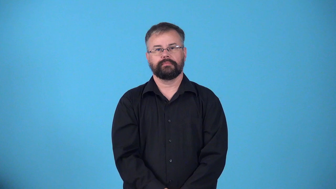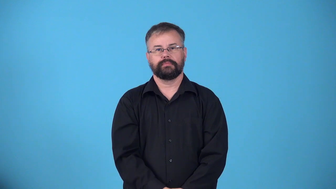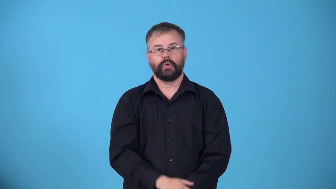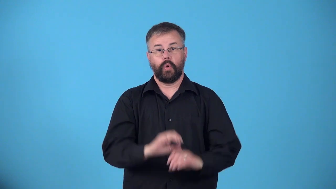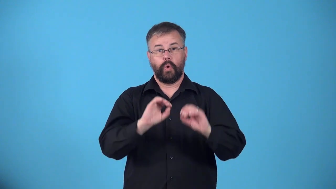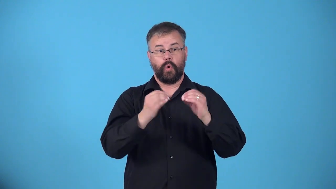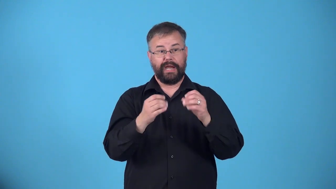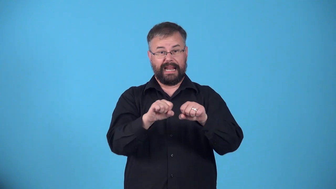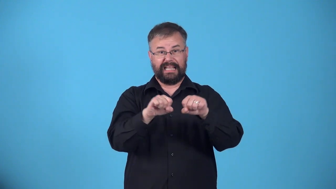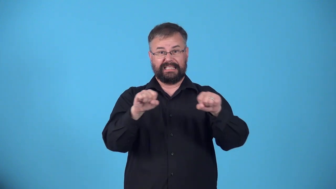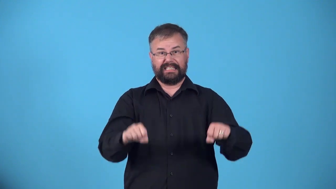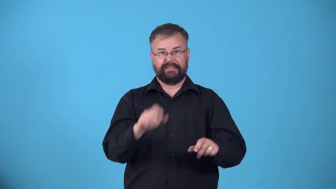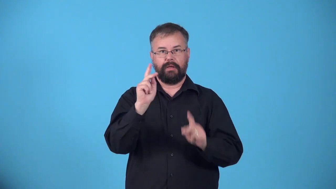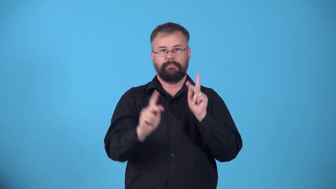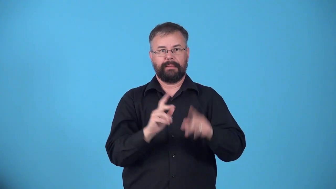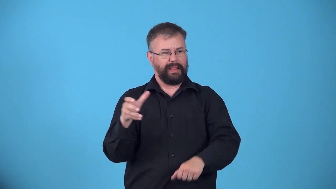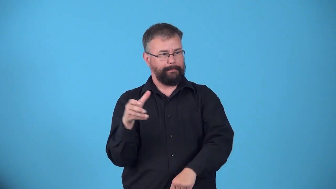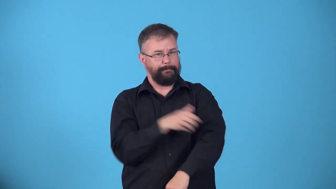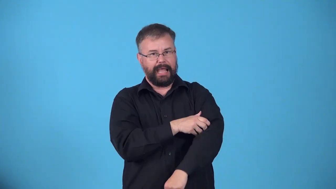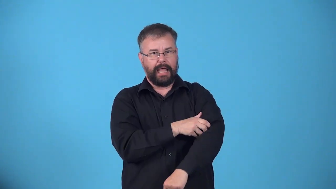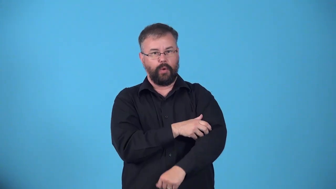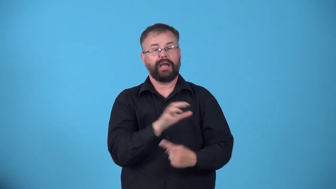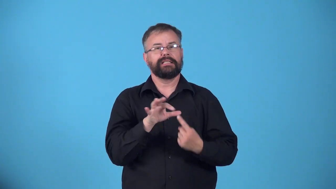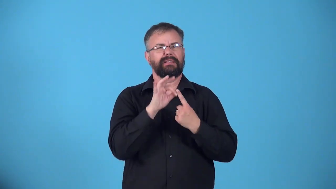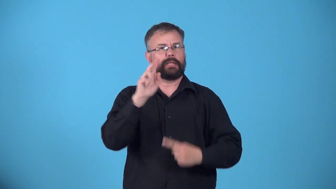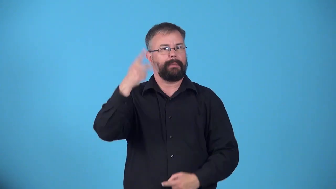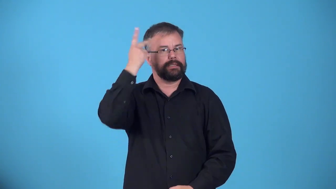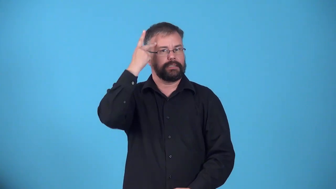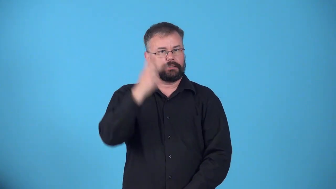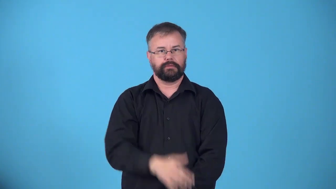the political machine